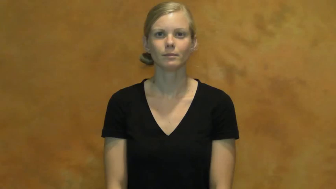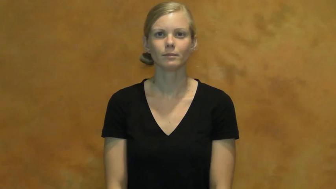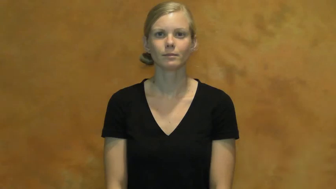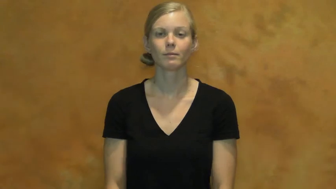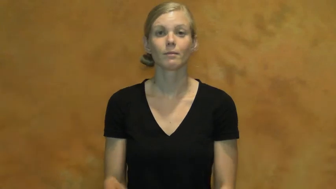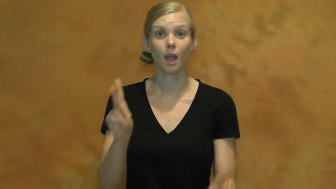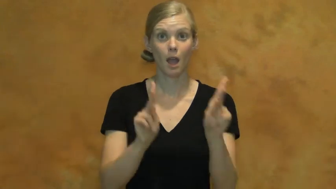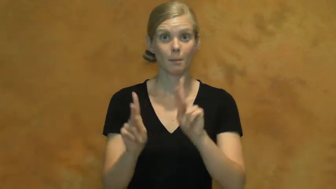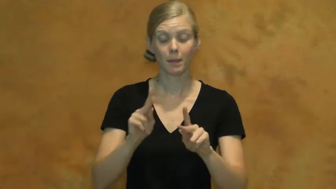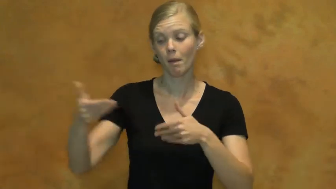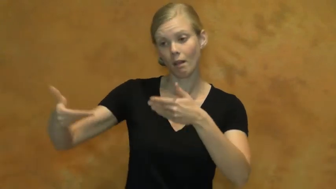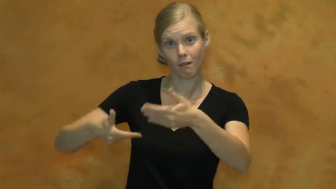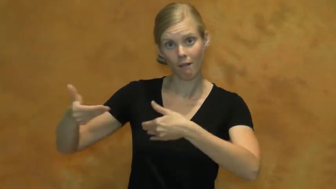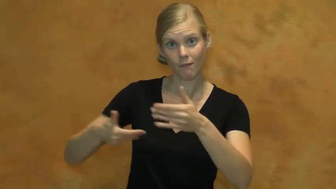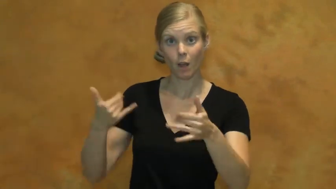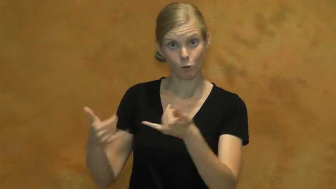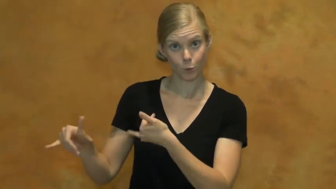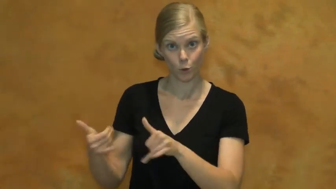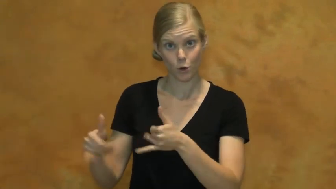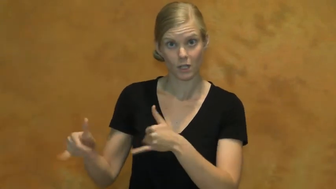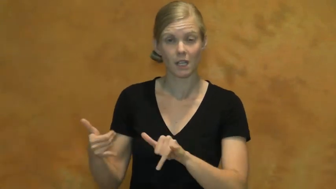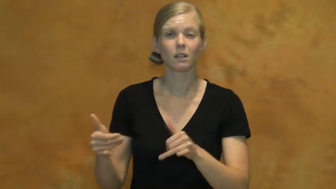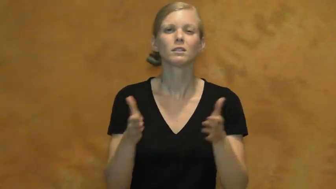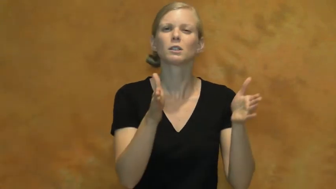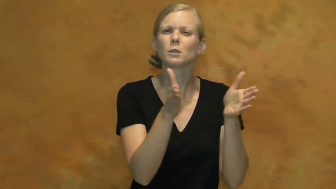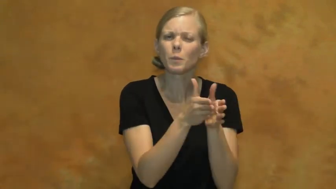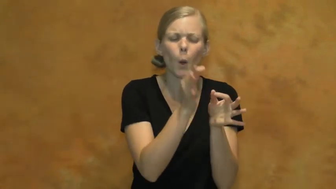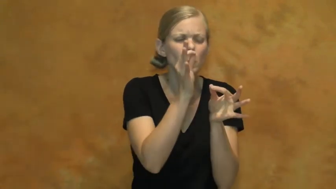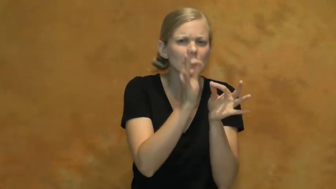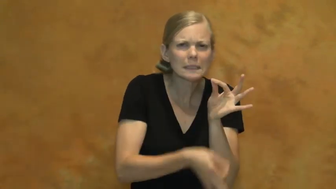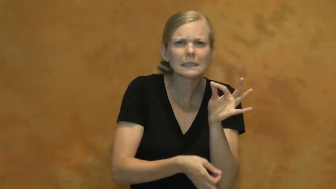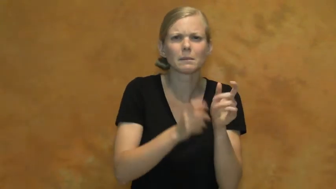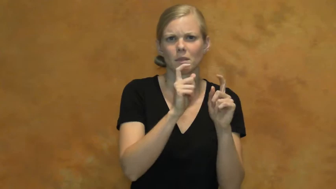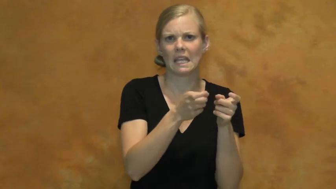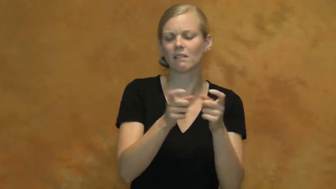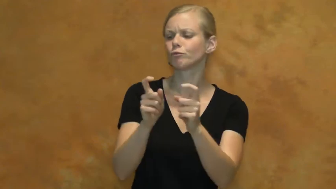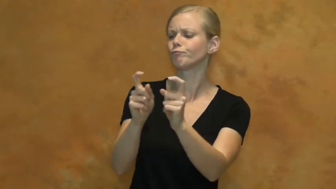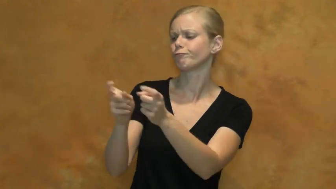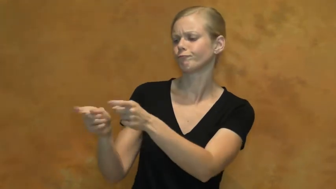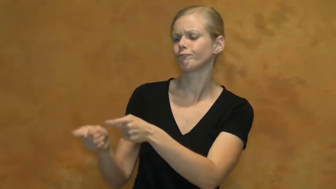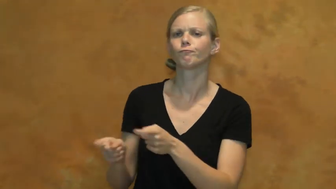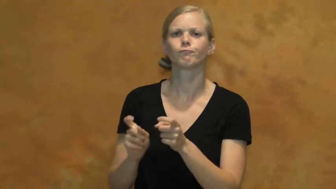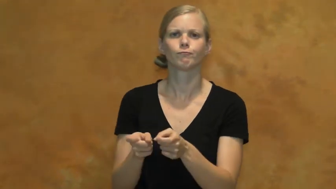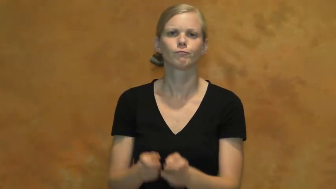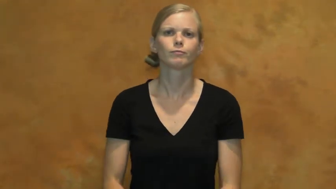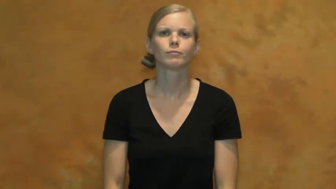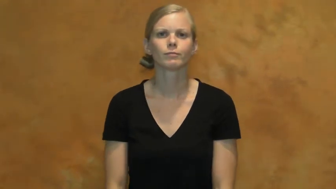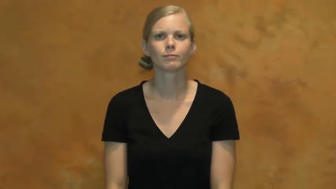party favors